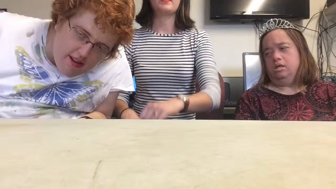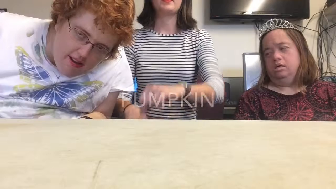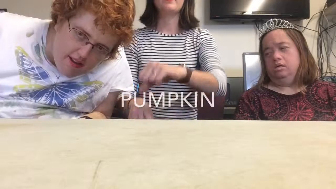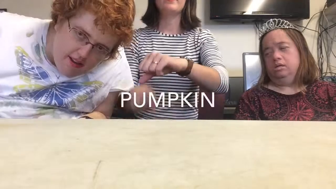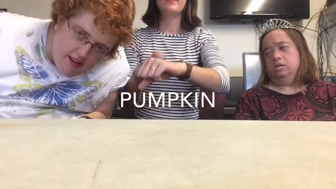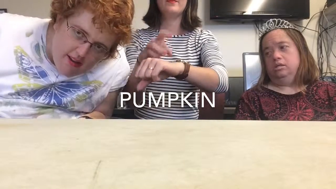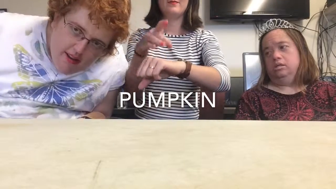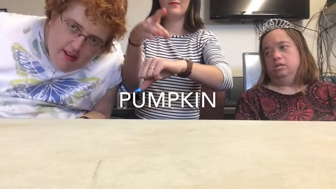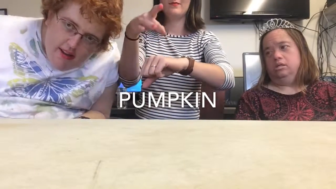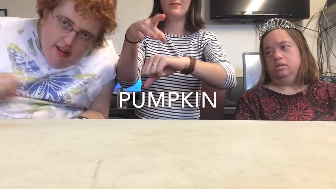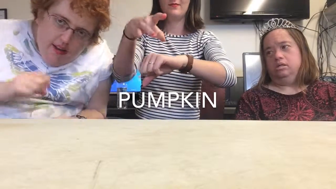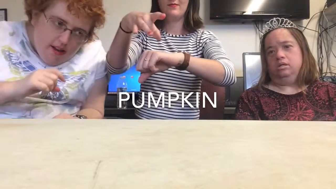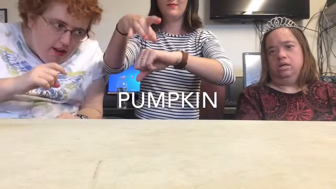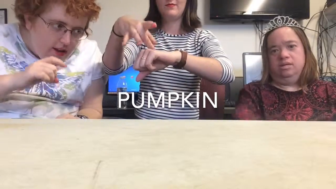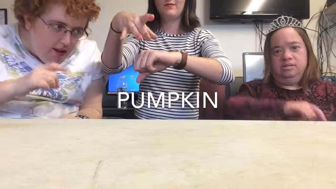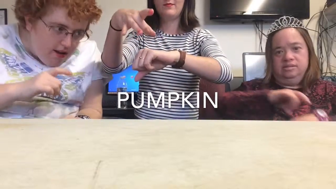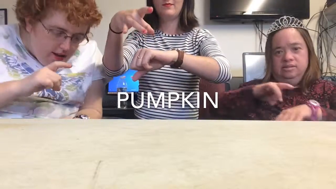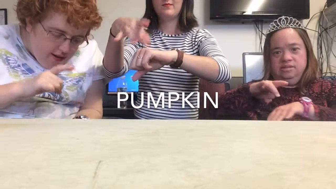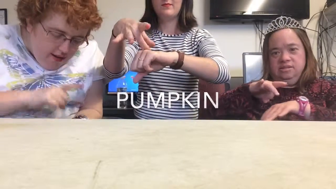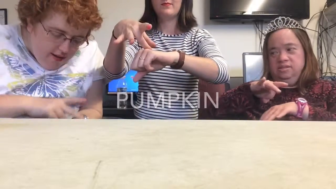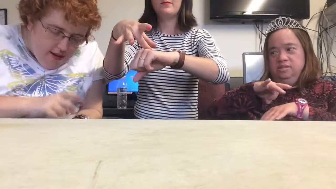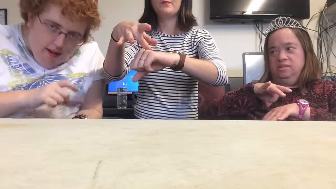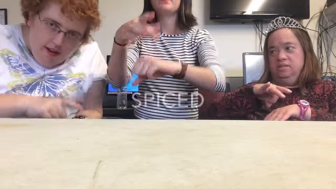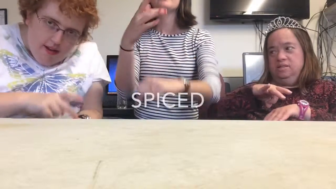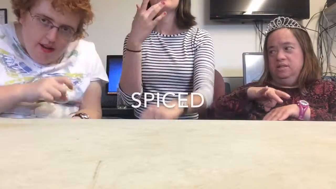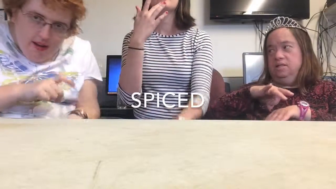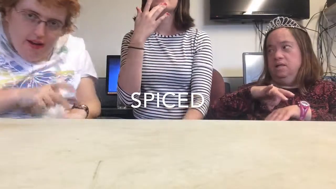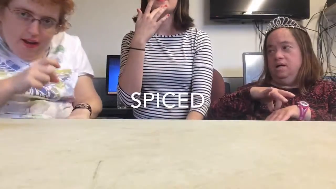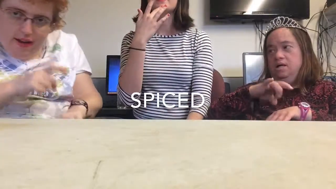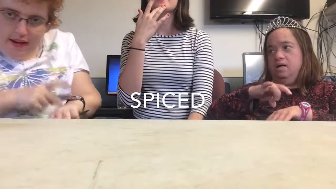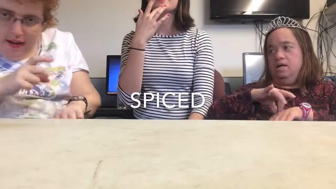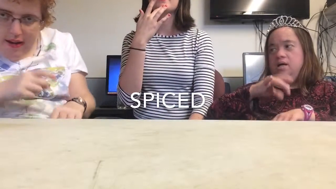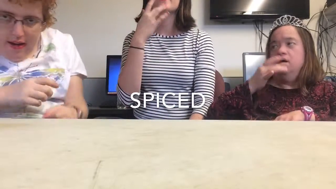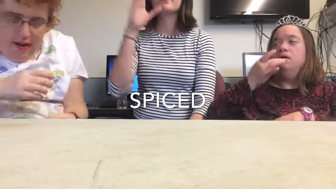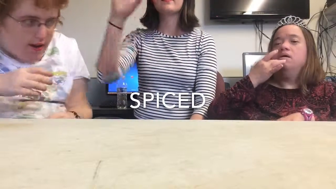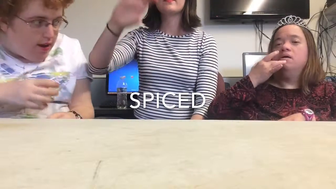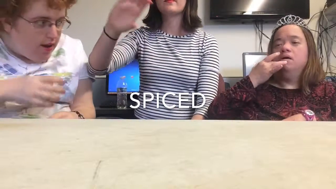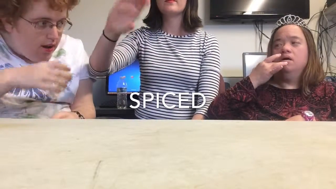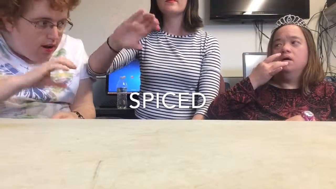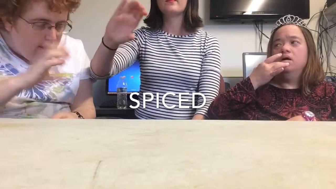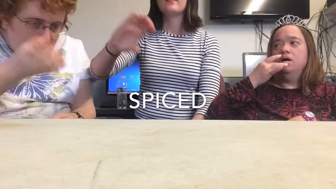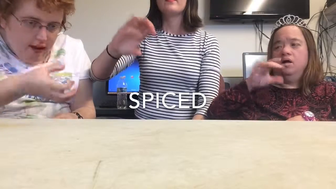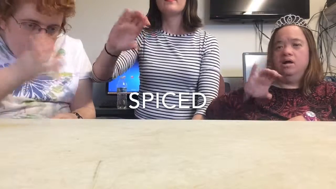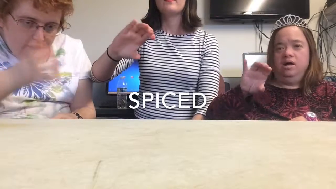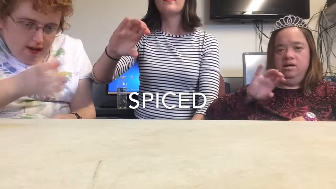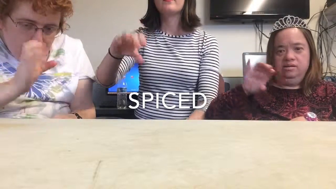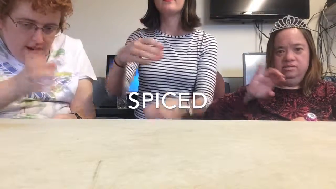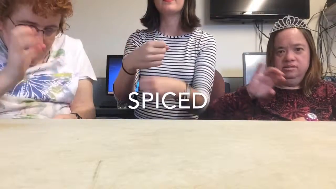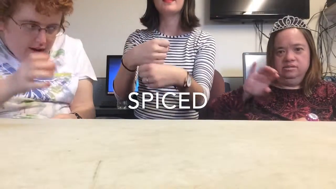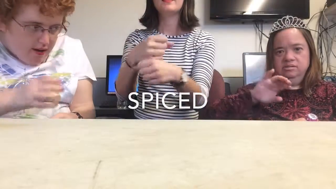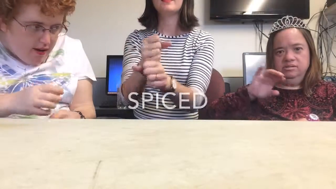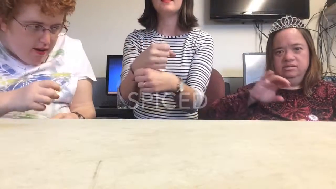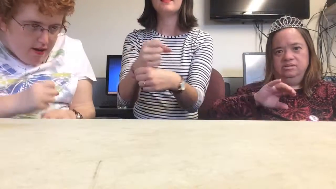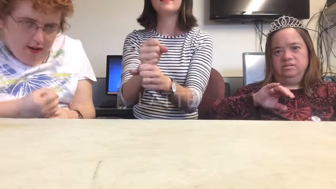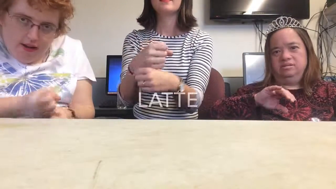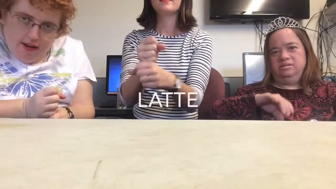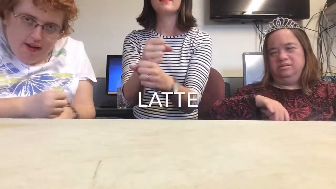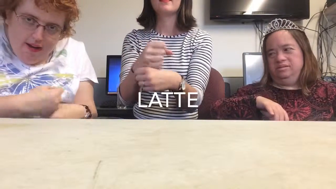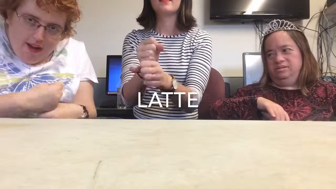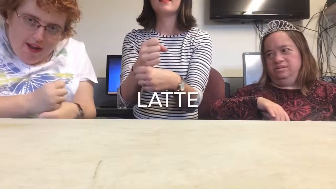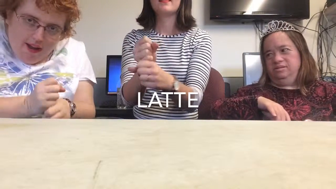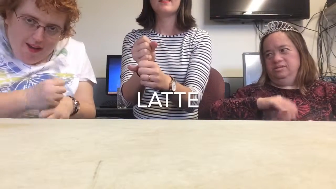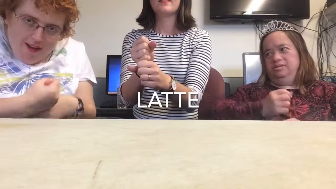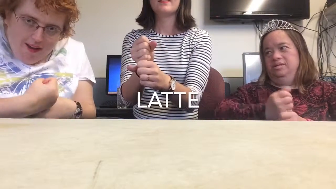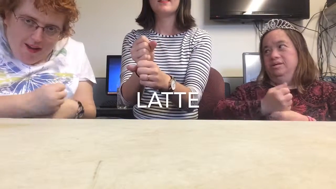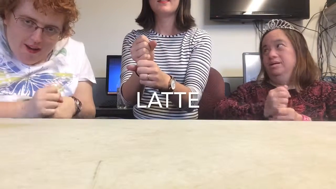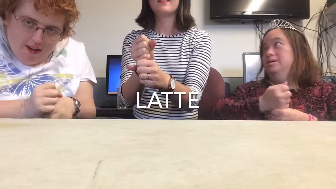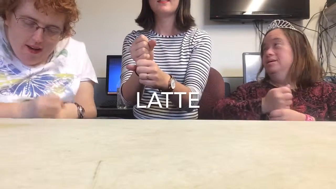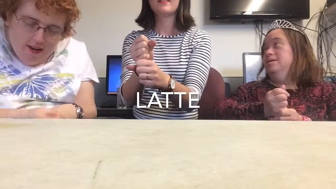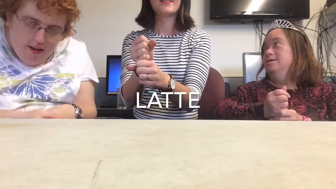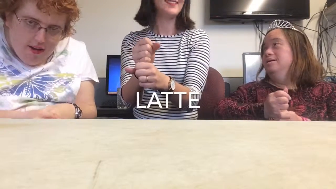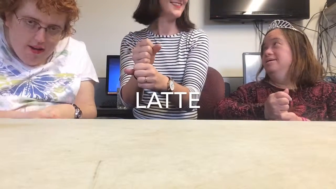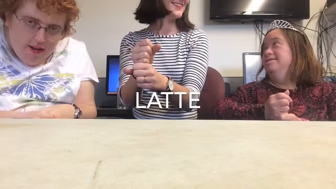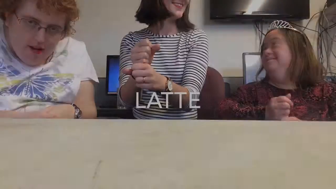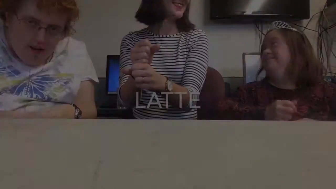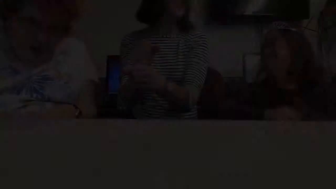Pumkin Spiced Latte